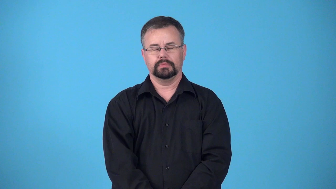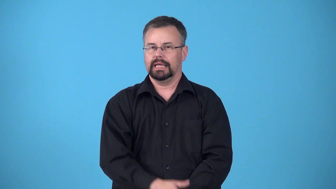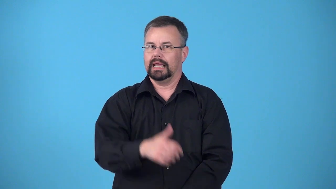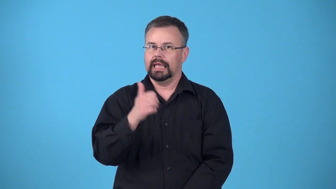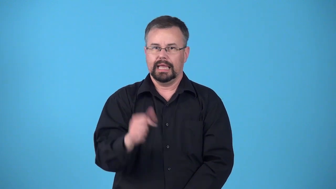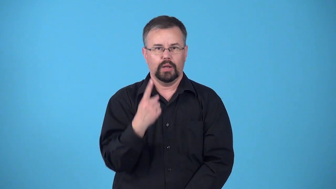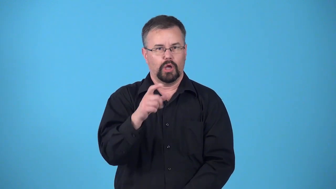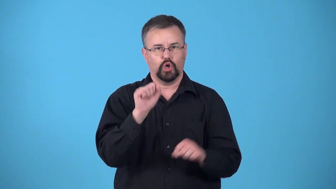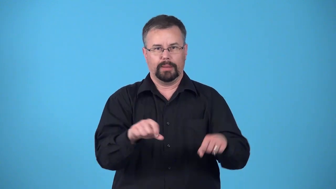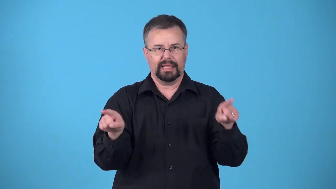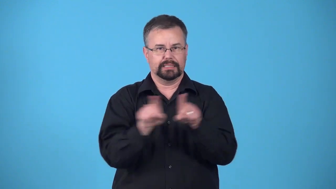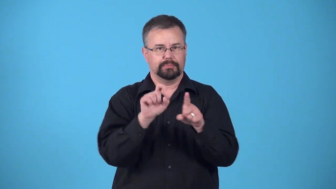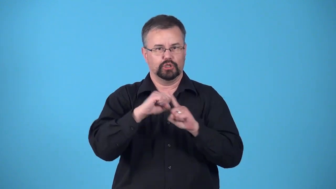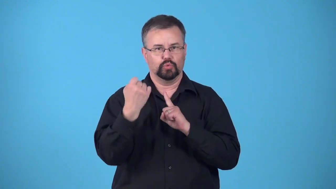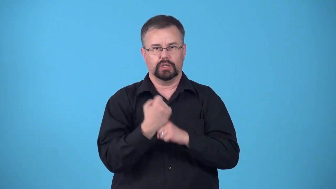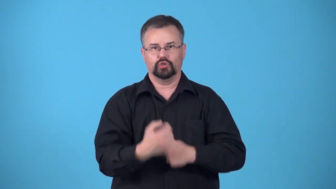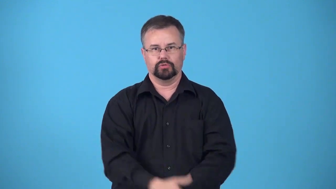there but for the grace of god go I